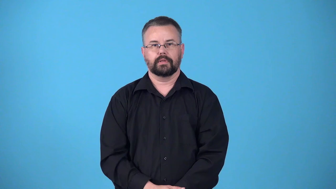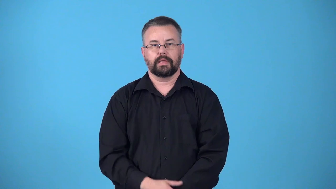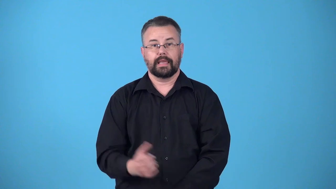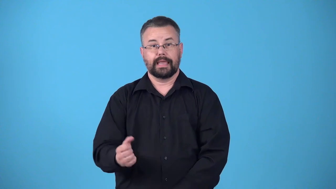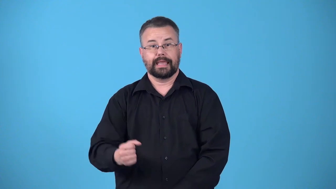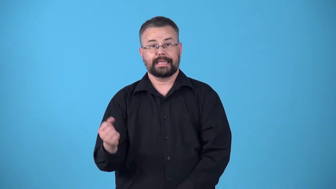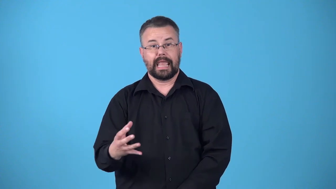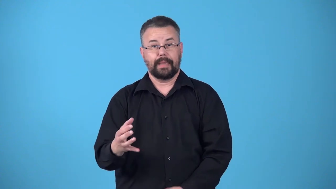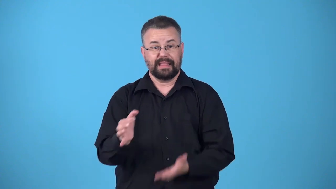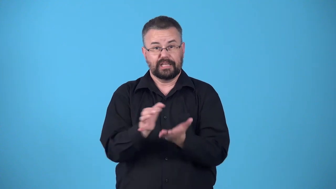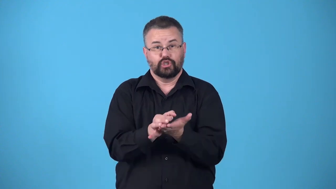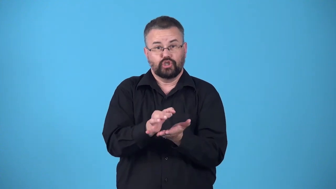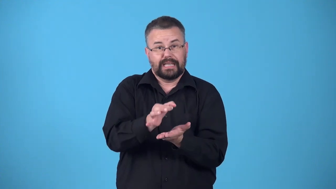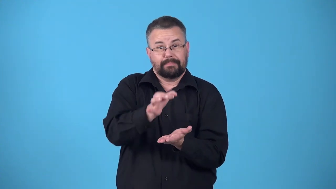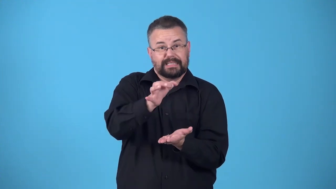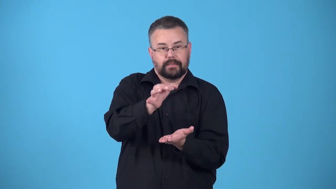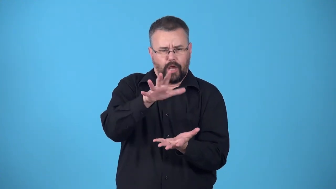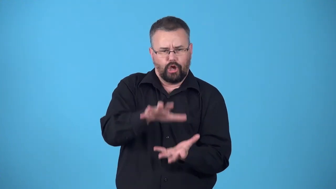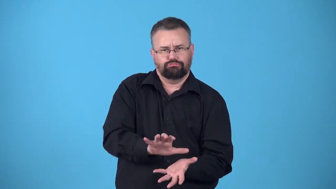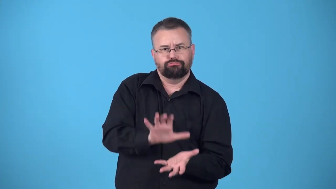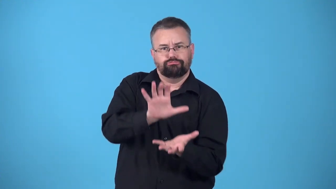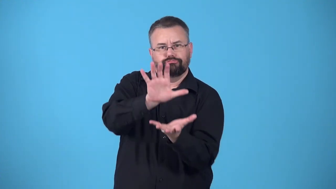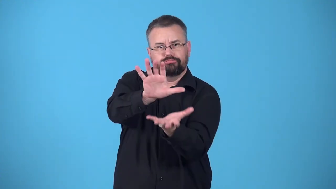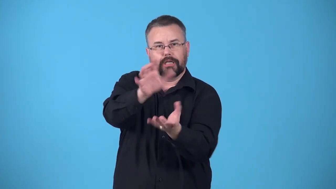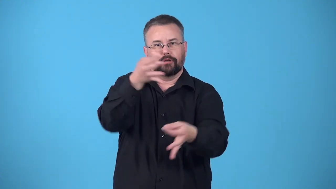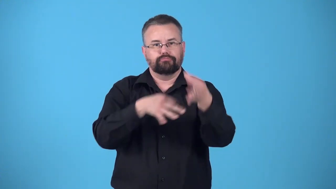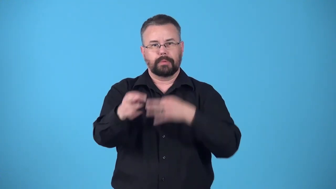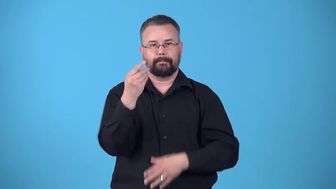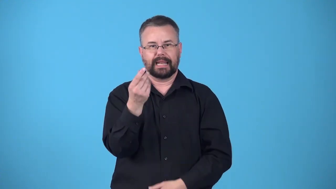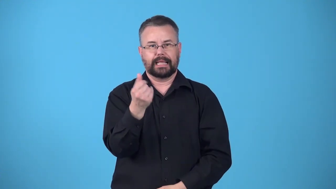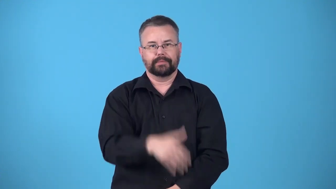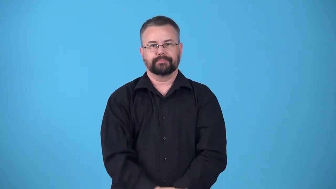cash in your chips